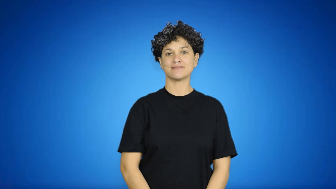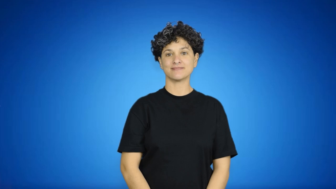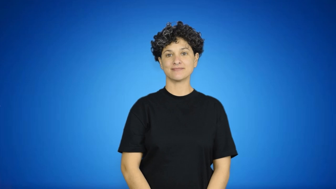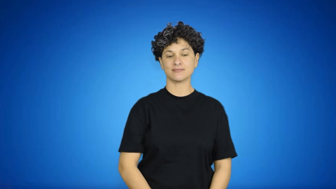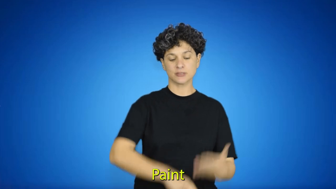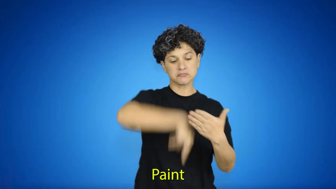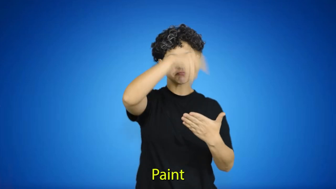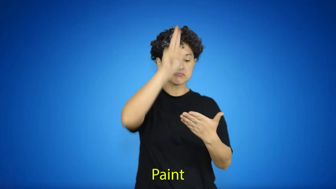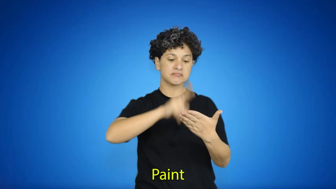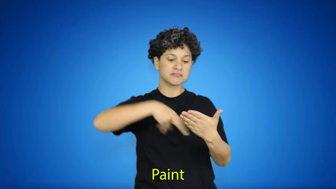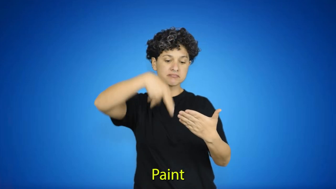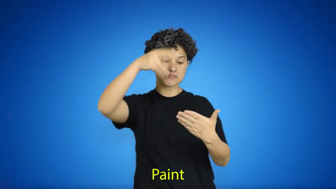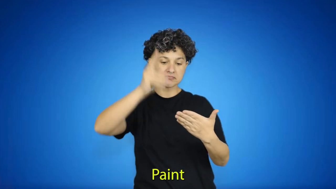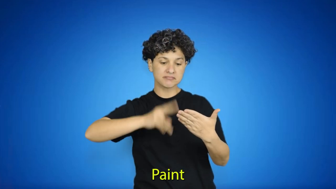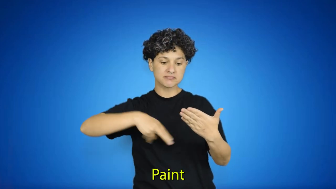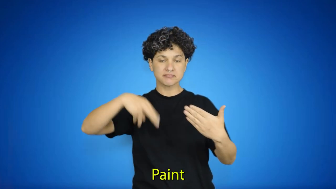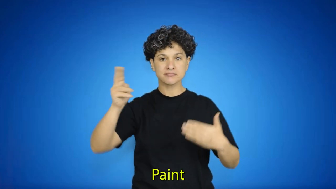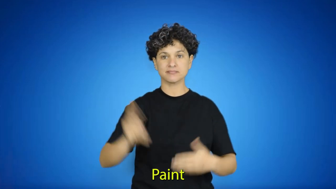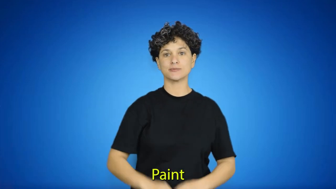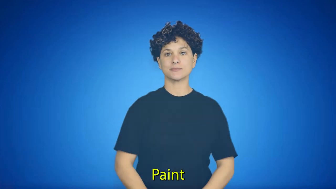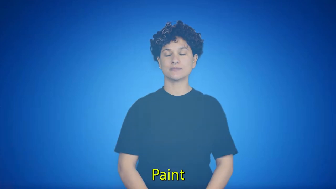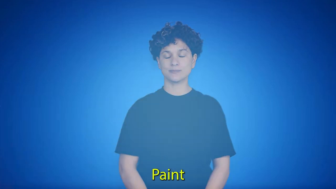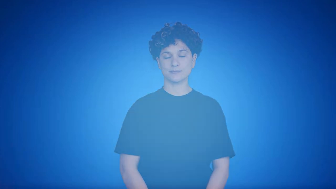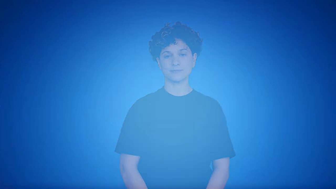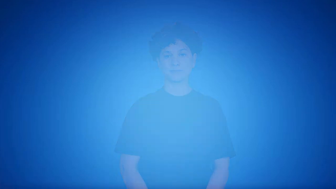Paint